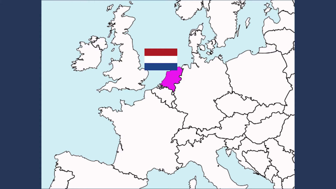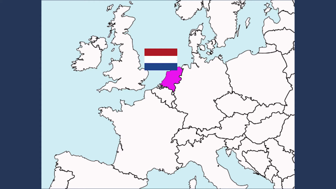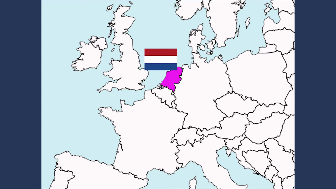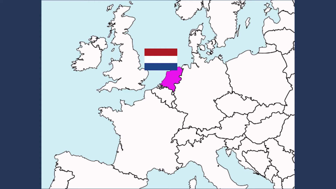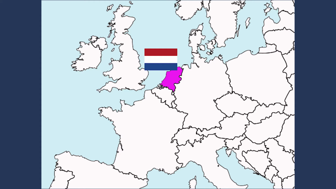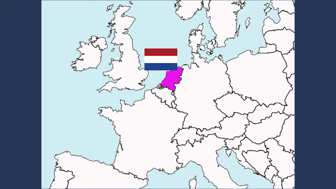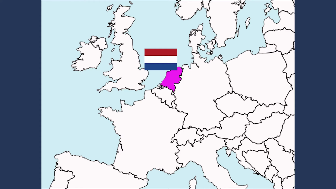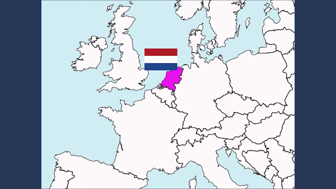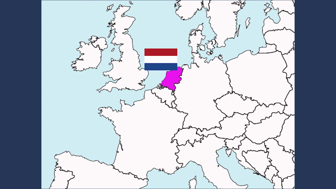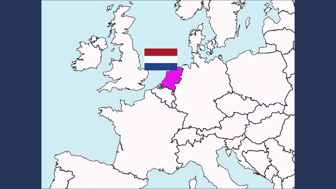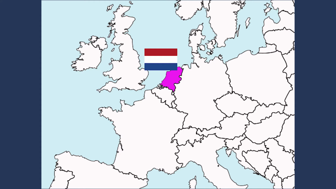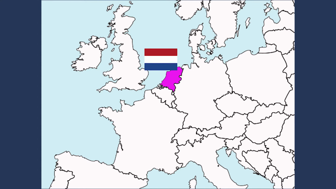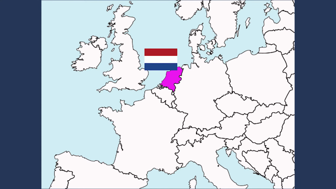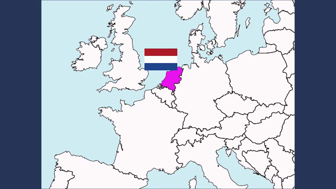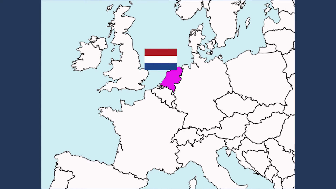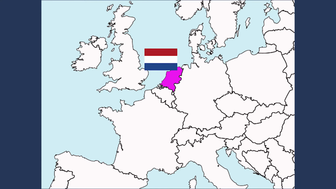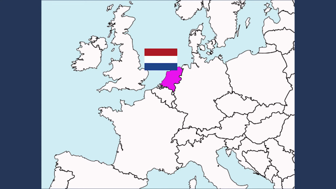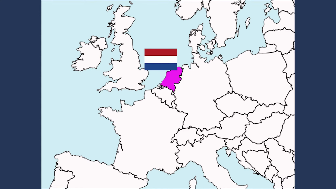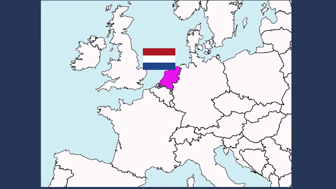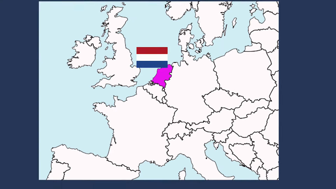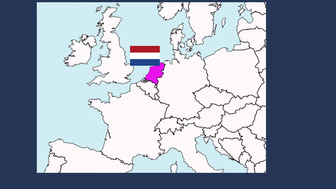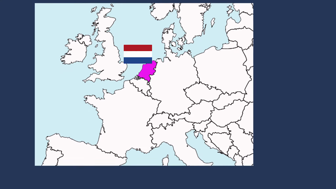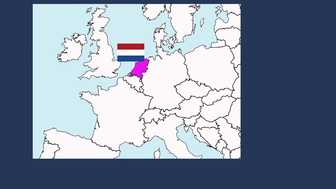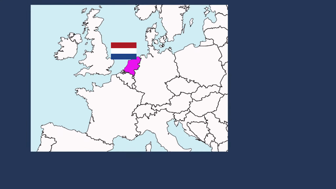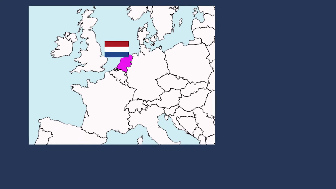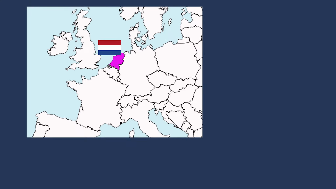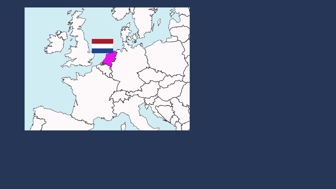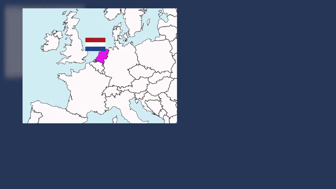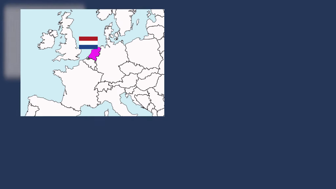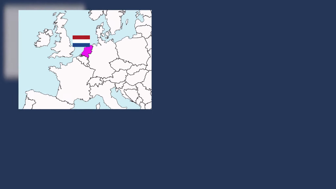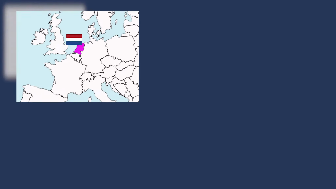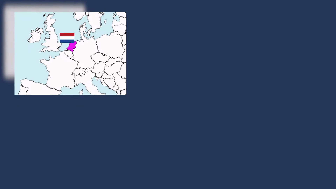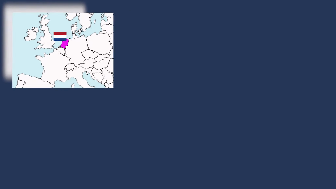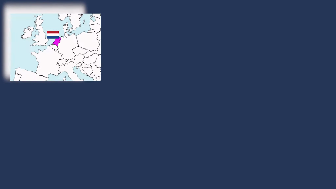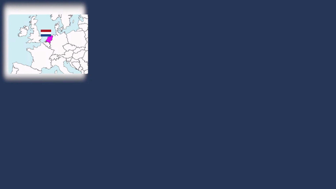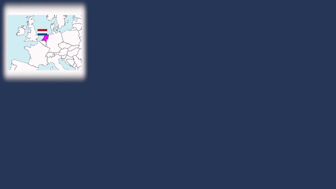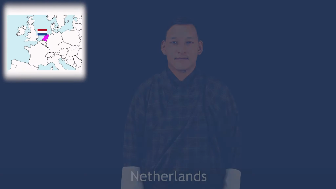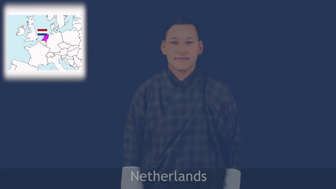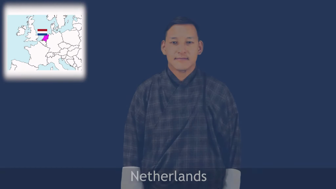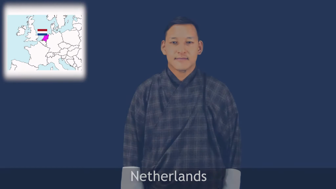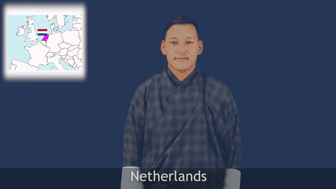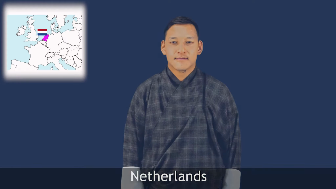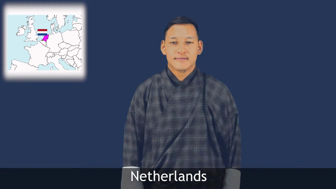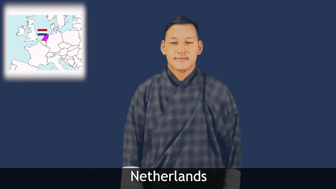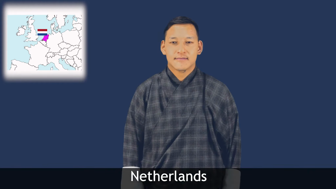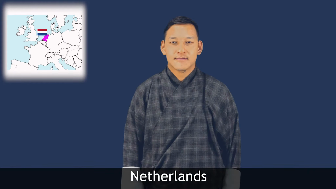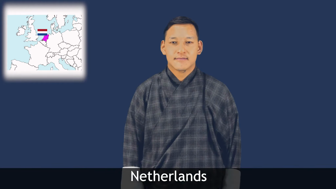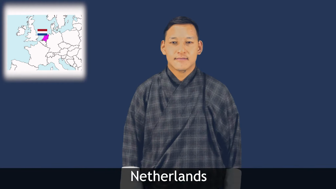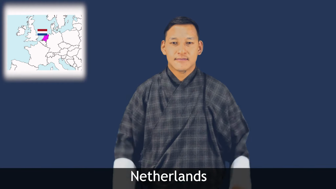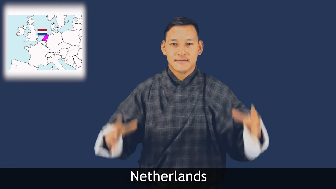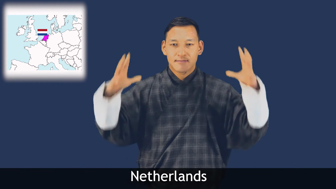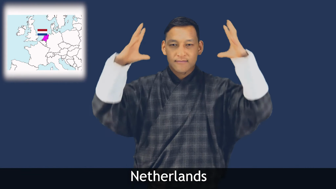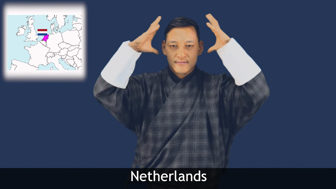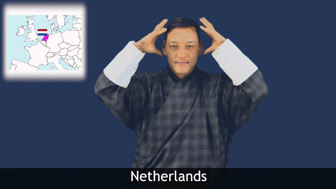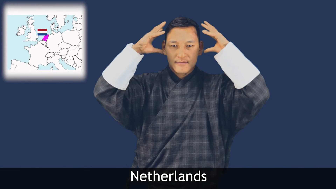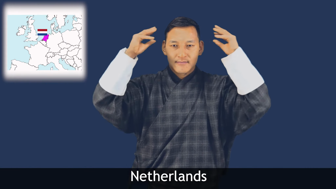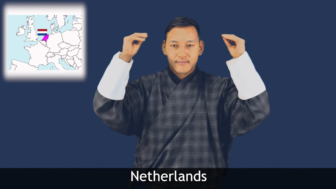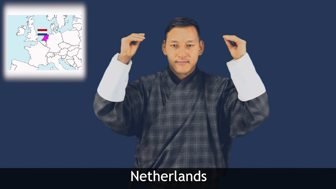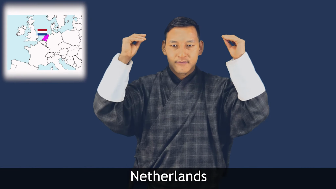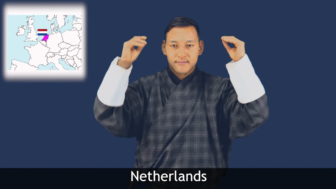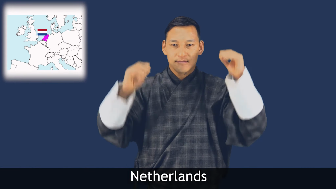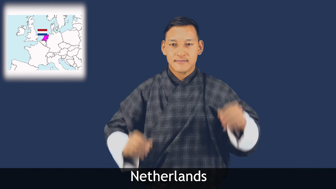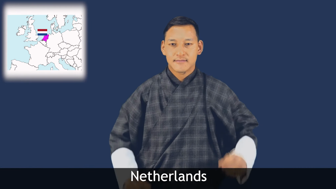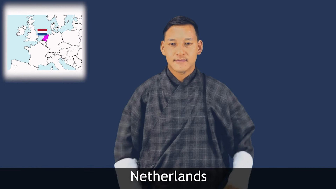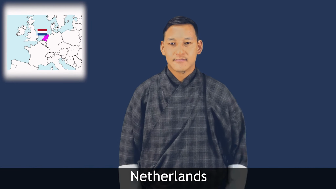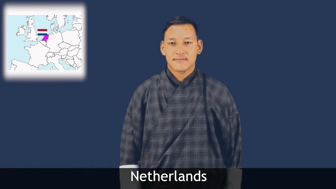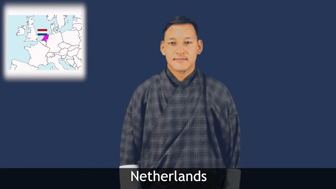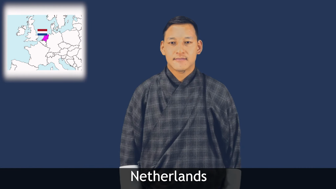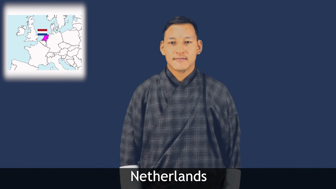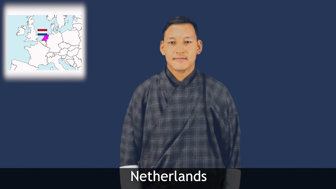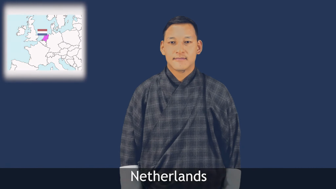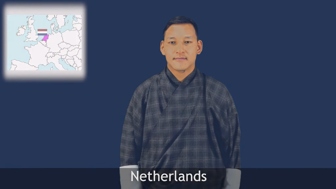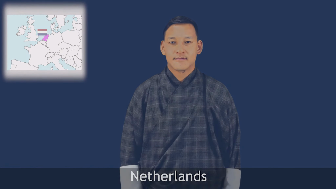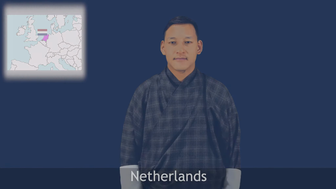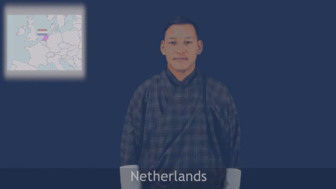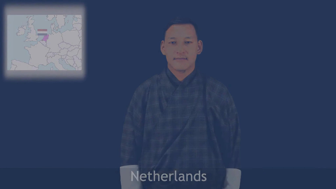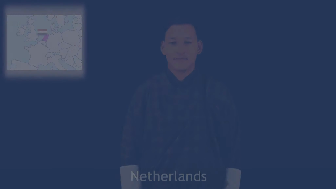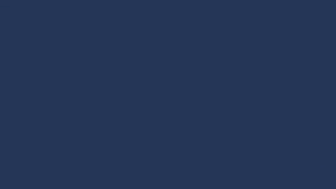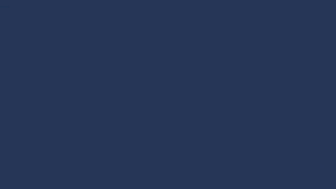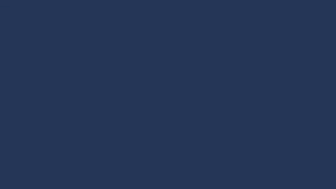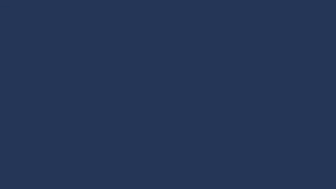Netherlands